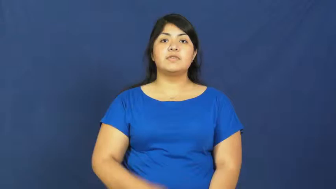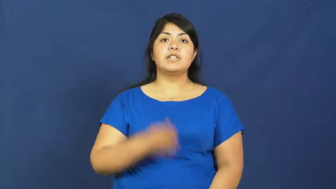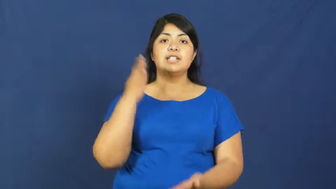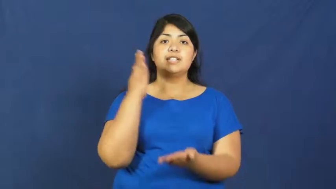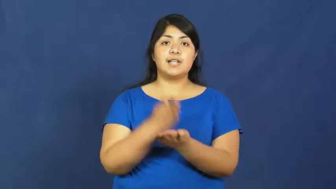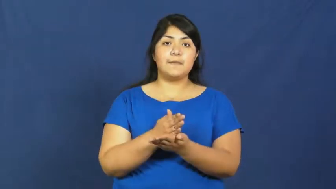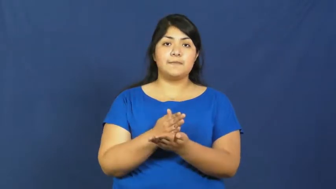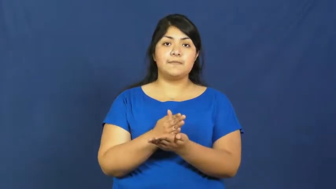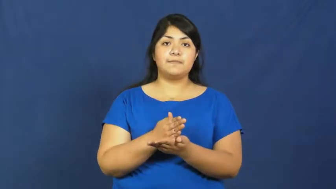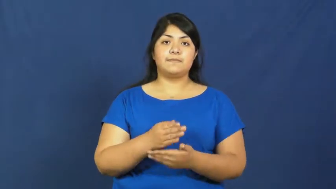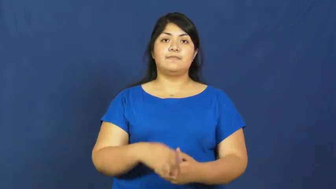stop on,leave off,leave off at